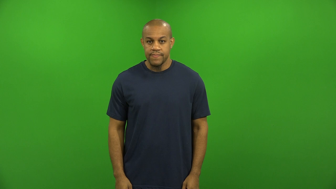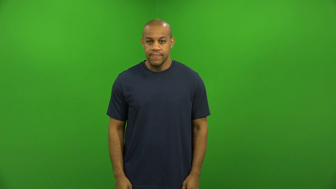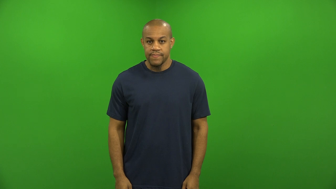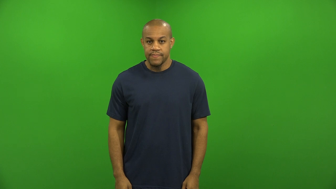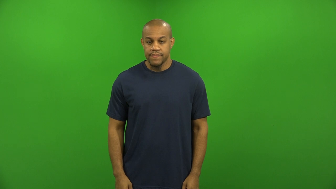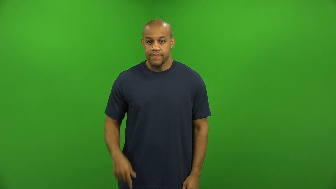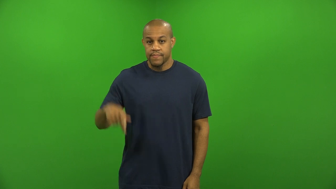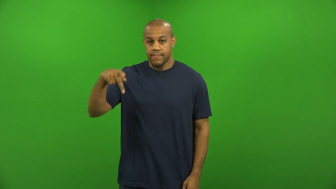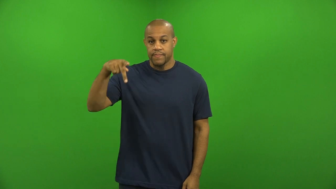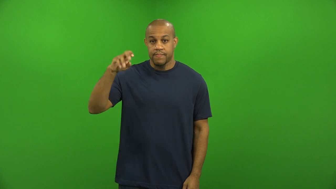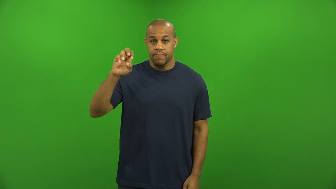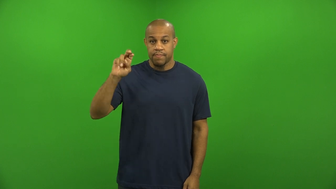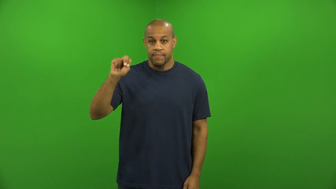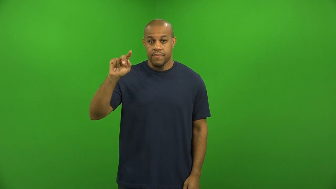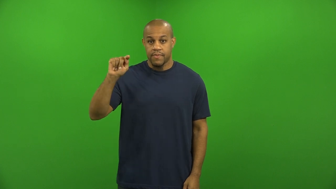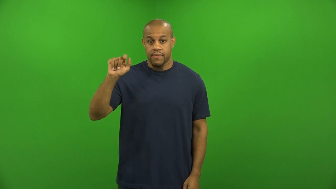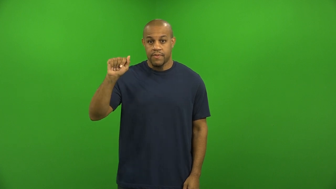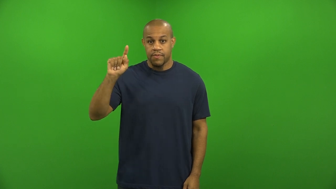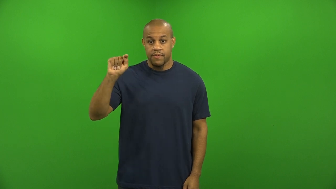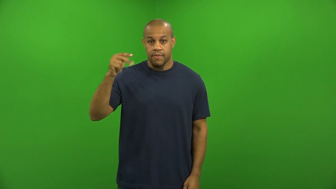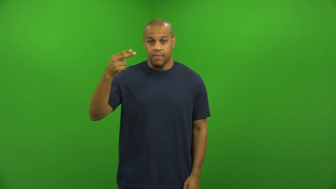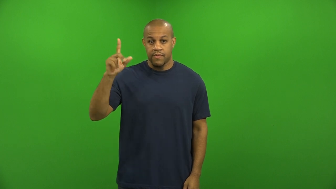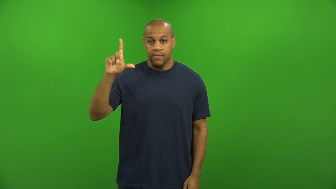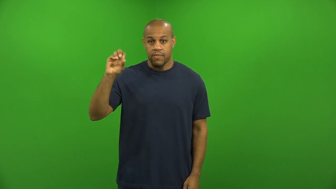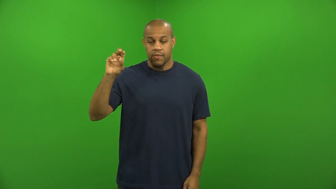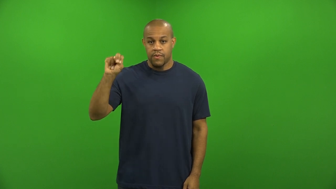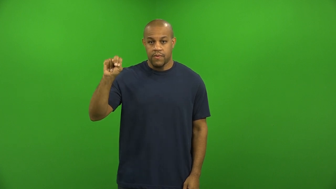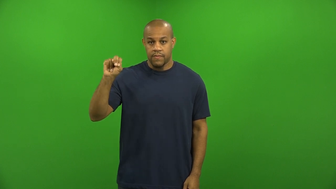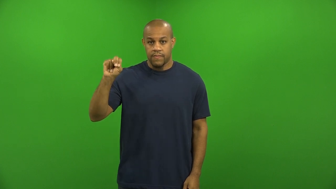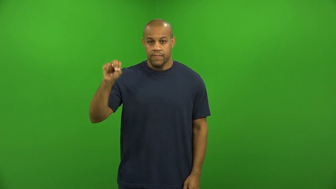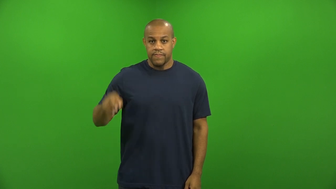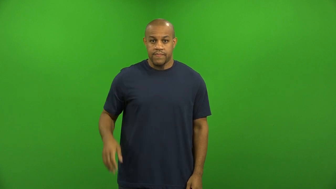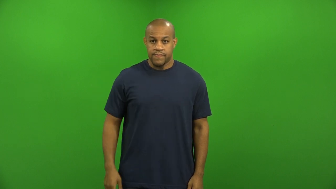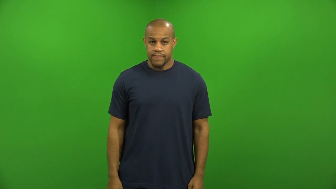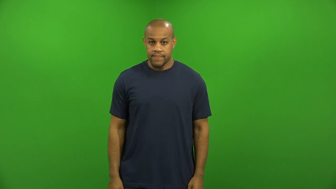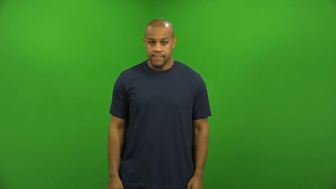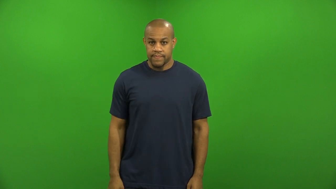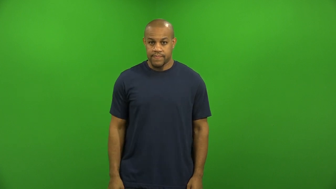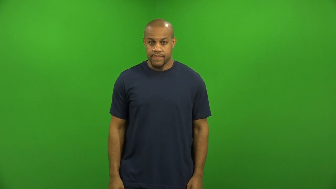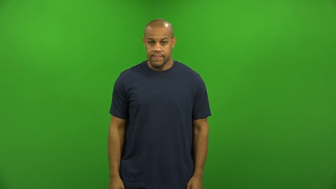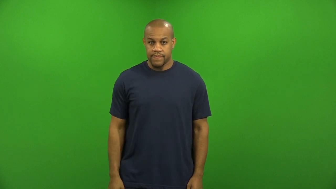Pentathlon